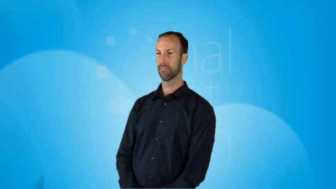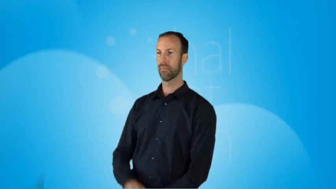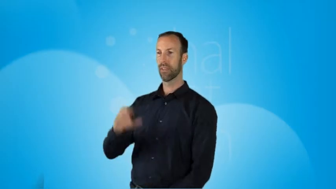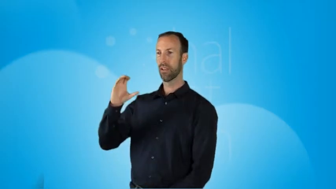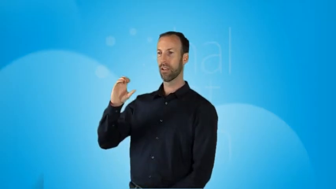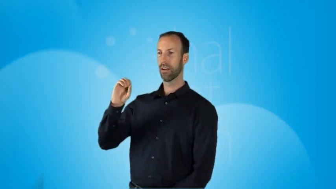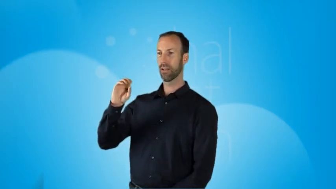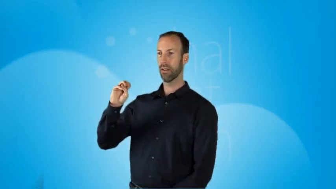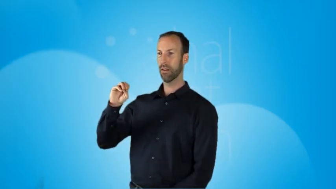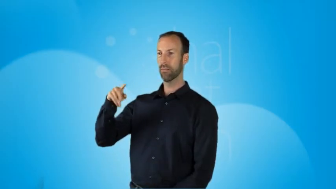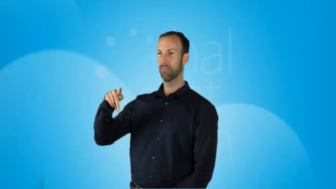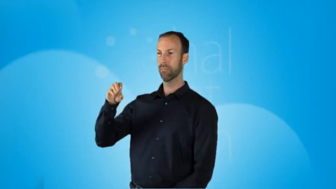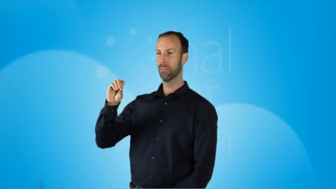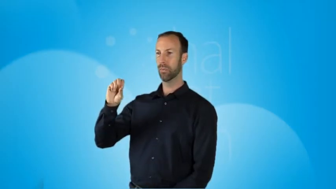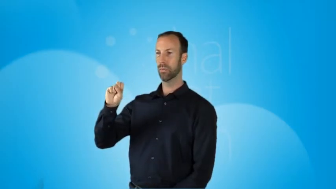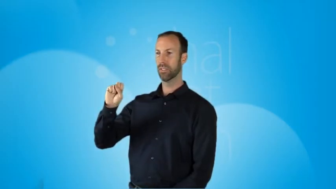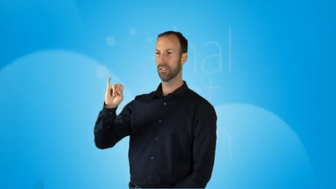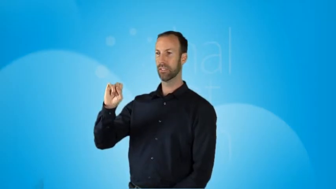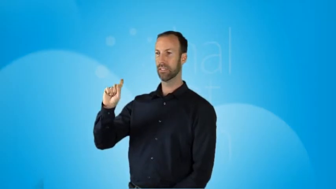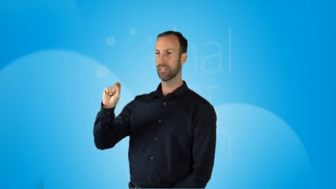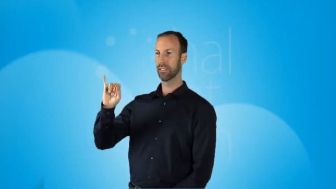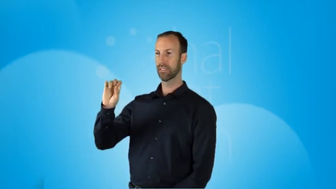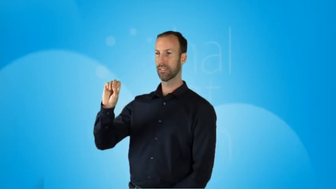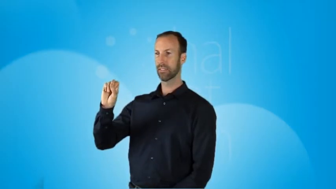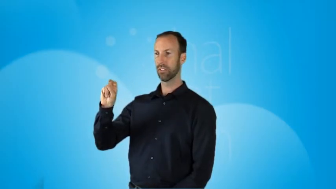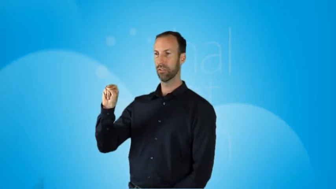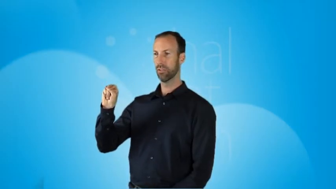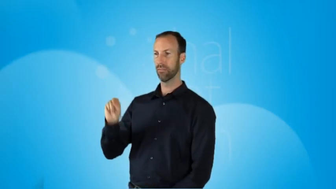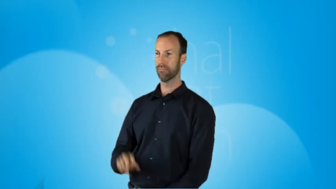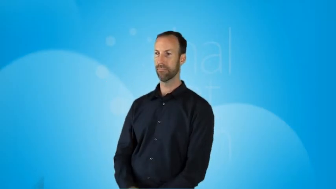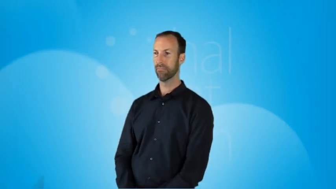composition